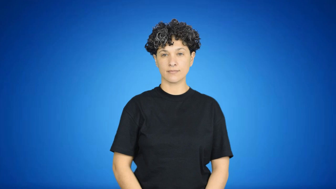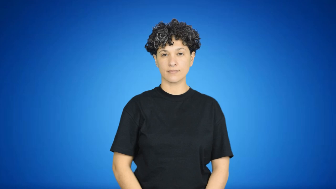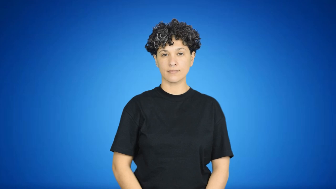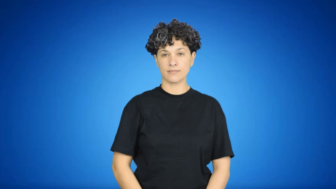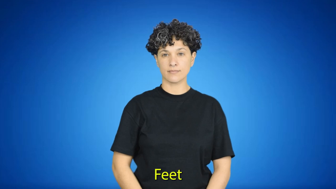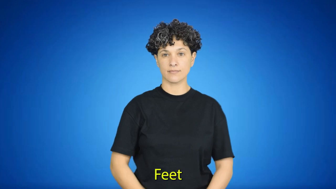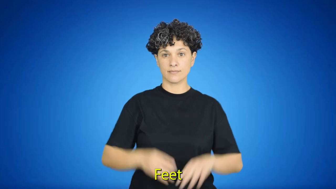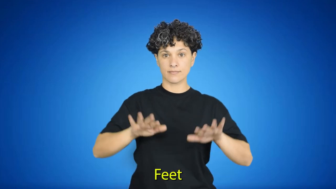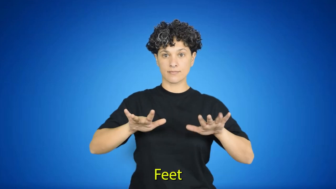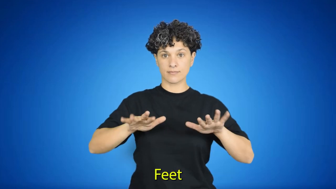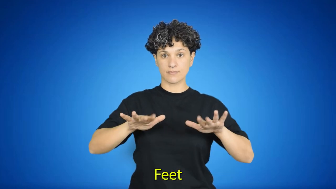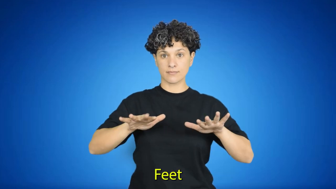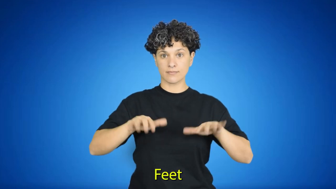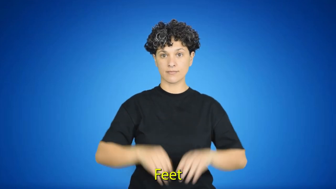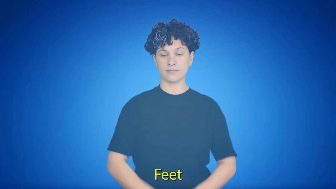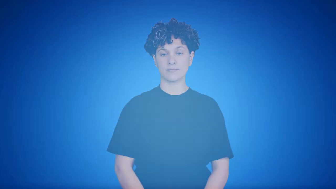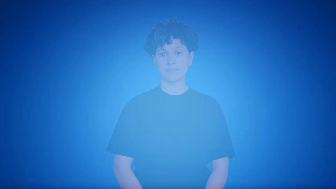Feet